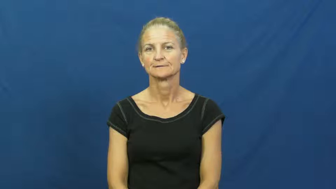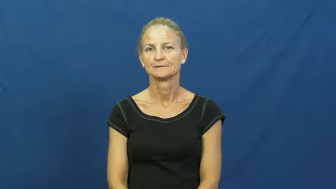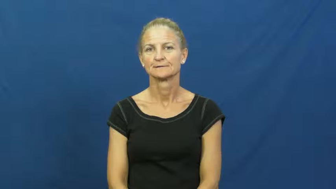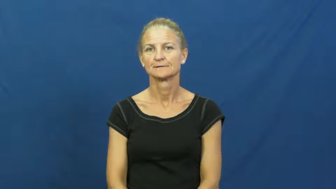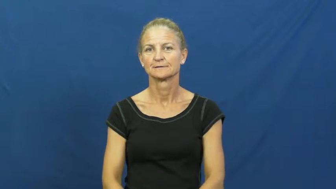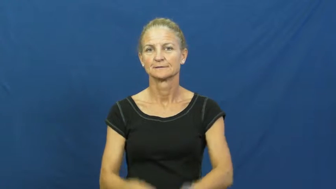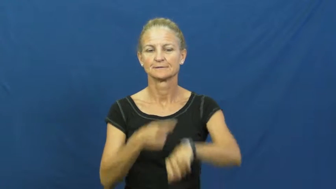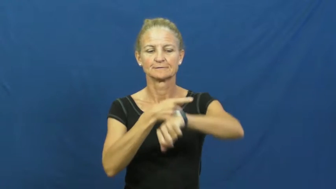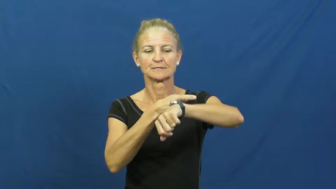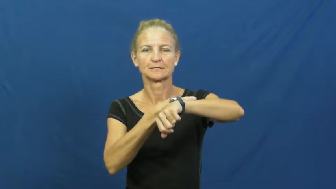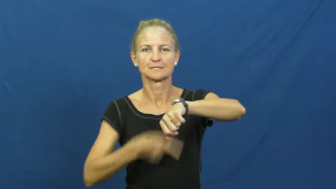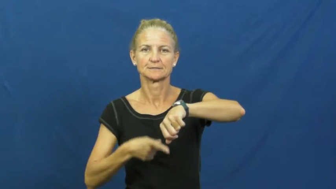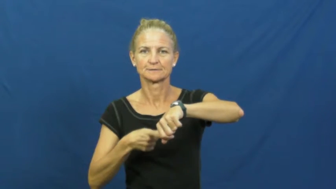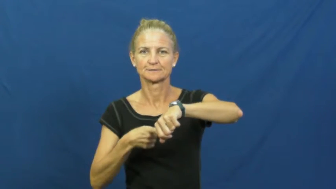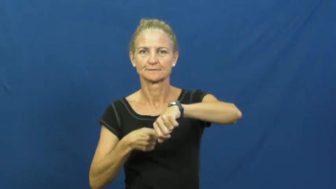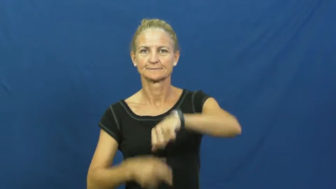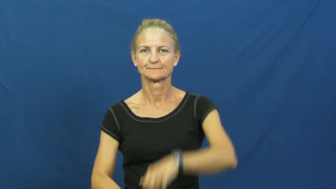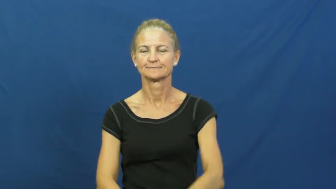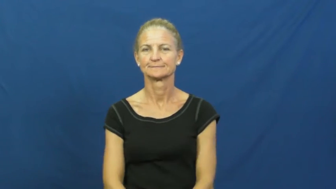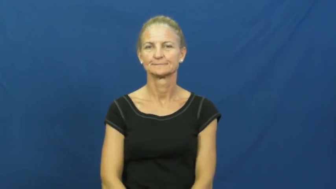cut